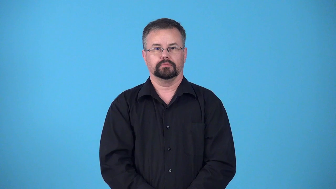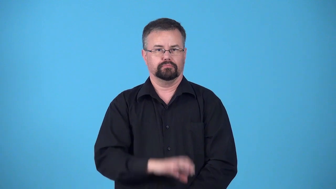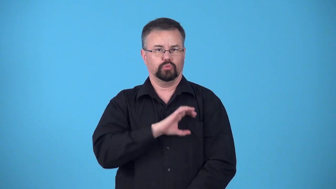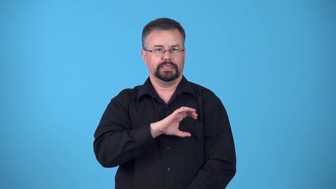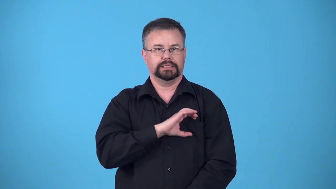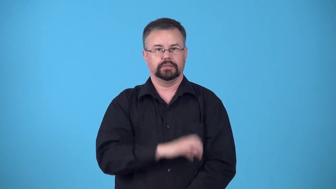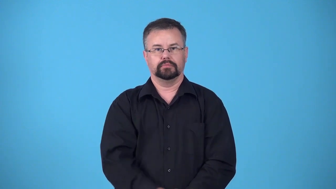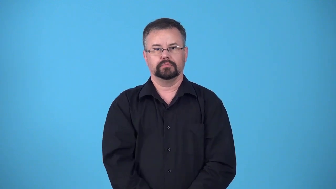thin blue line